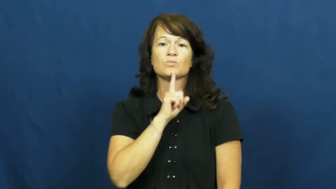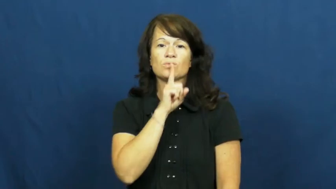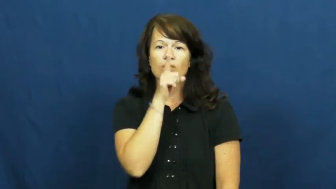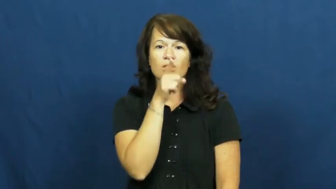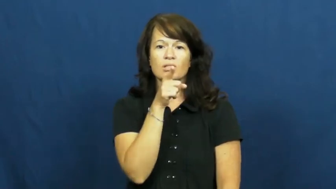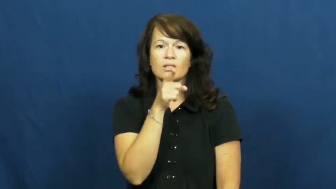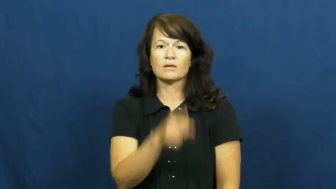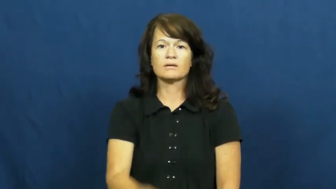very,really